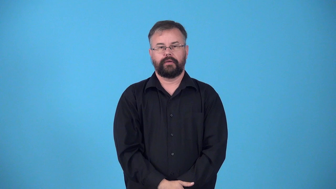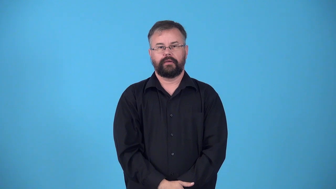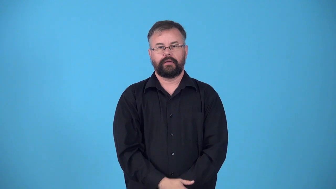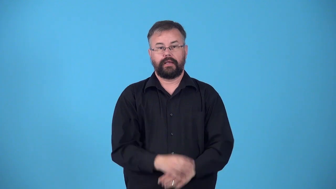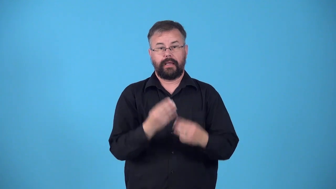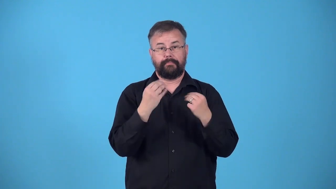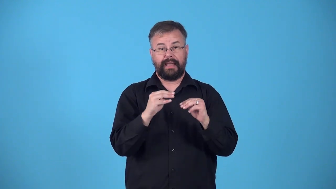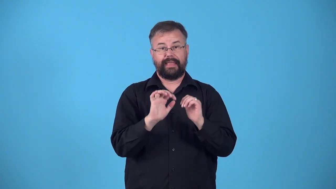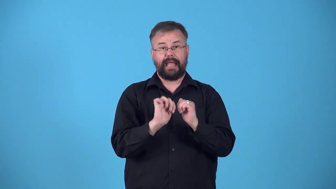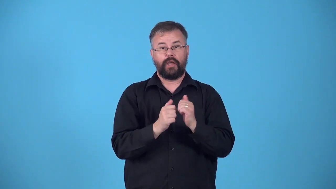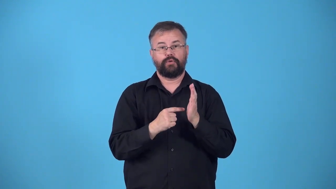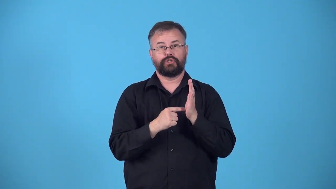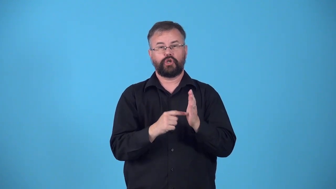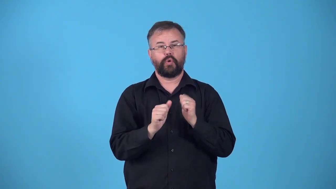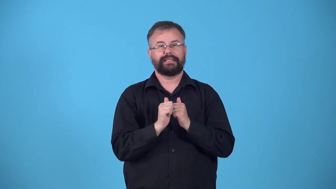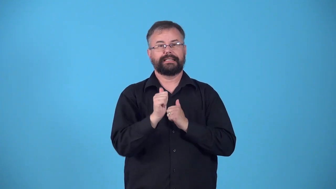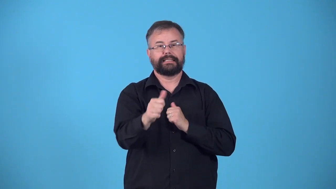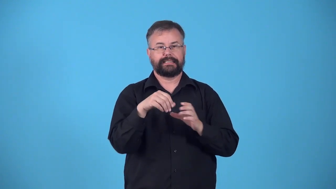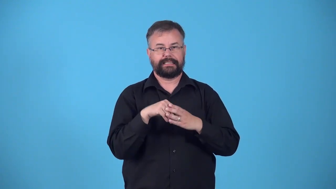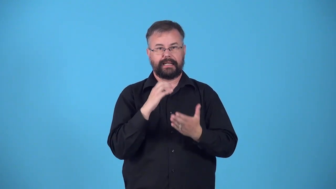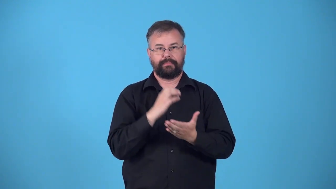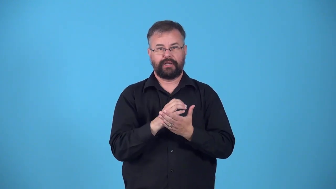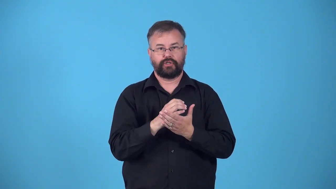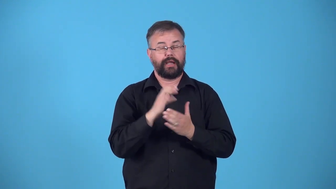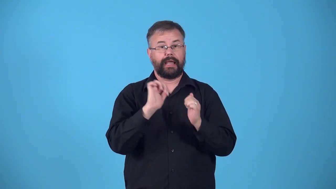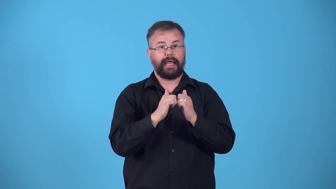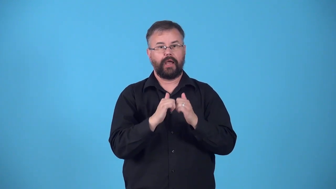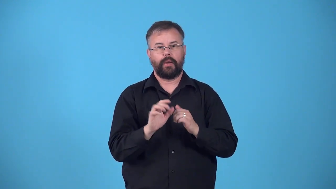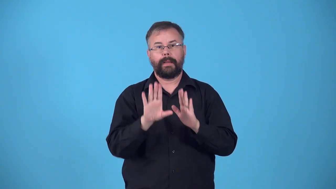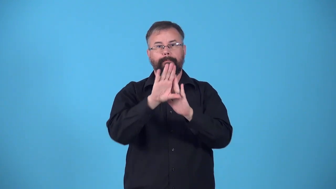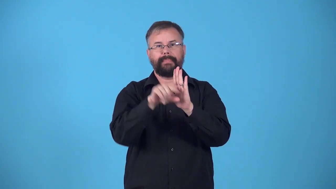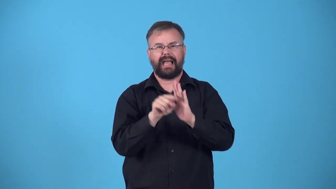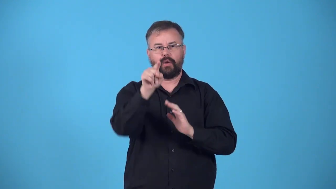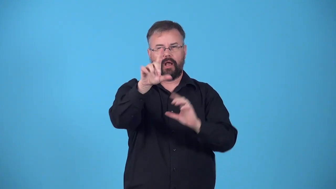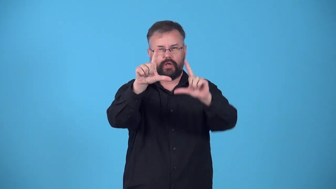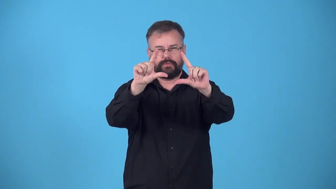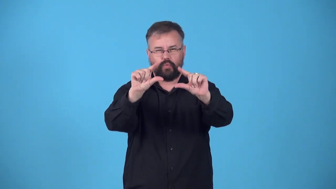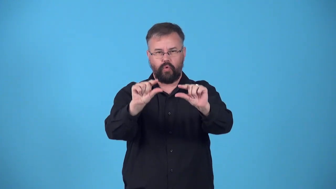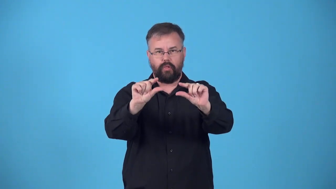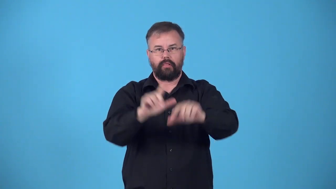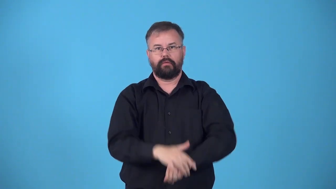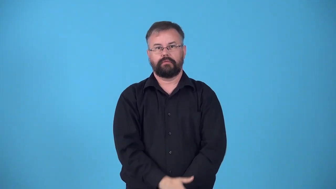perspective